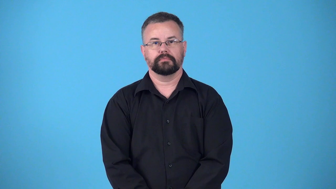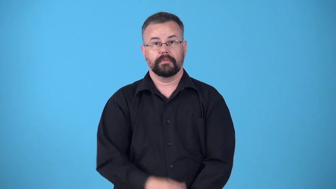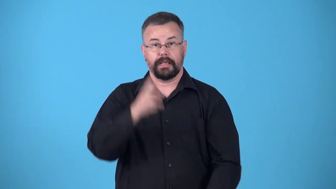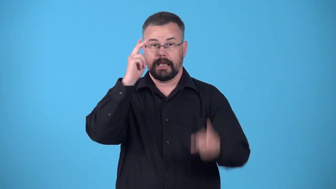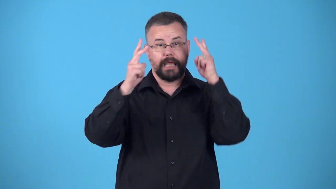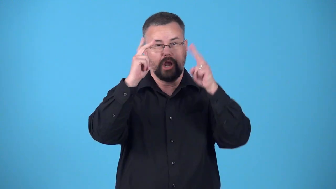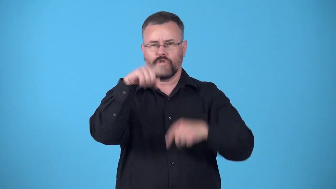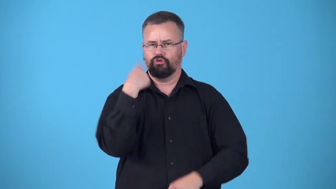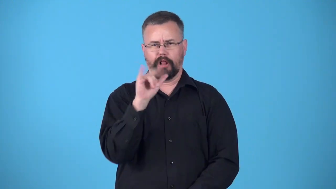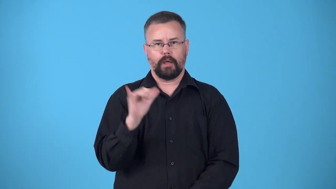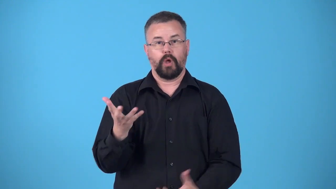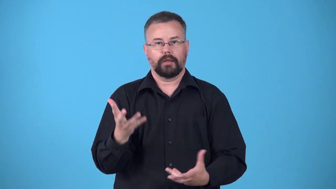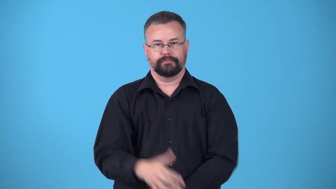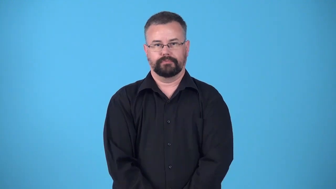cut